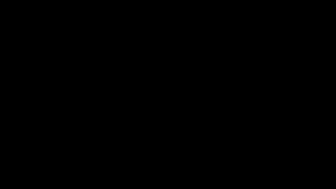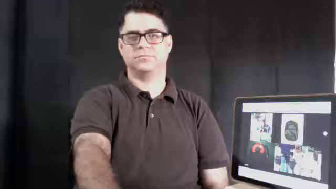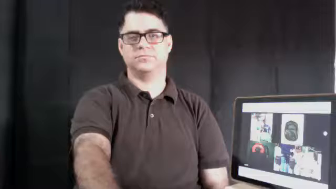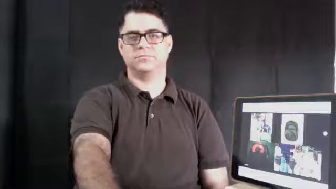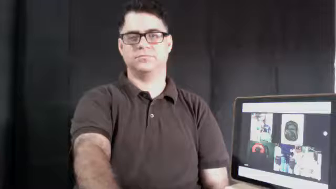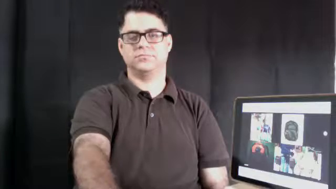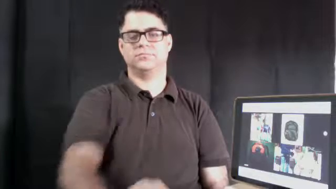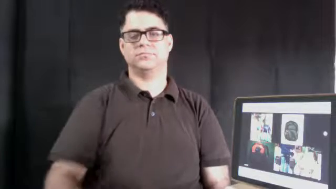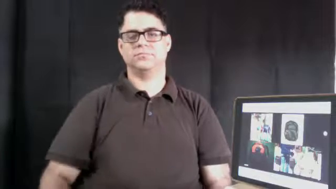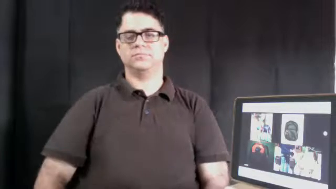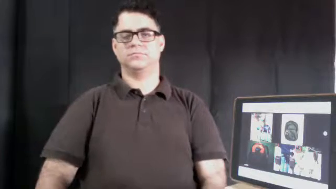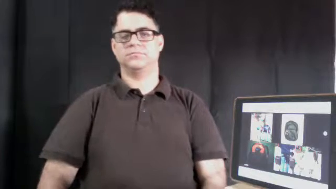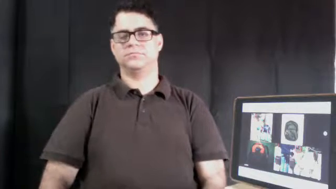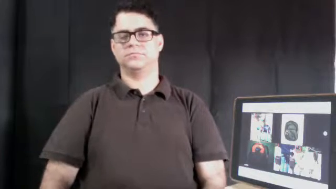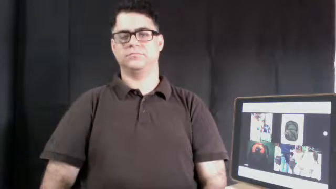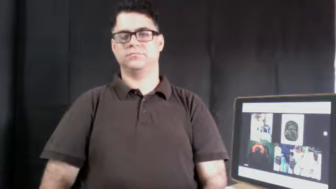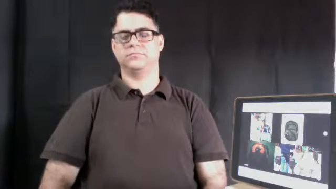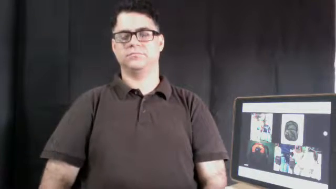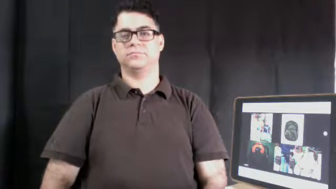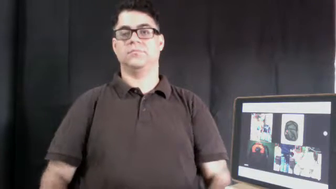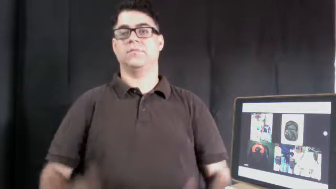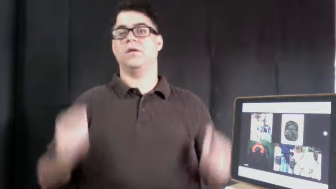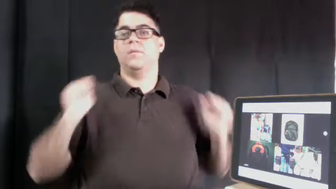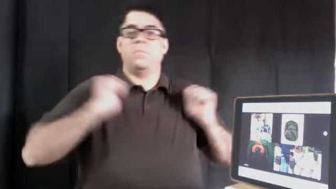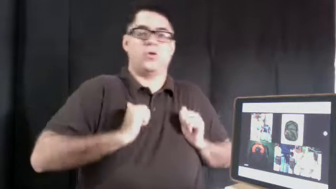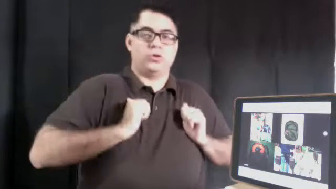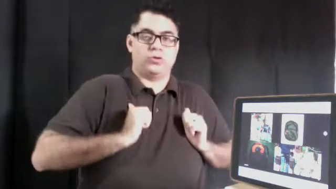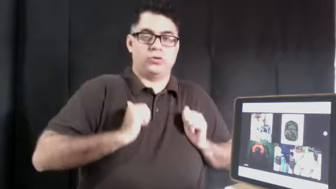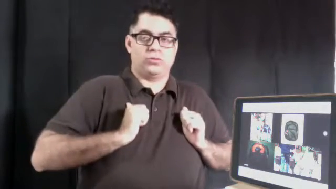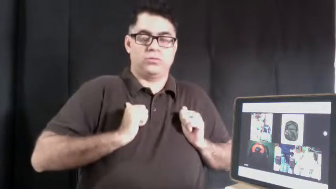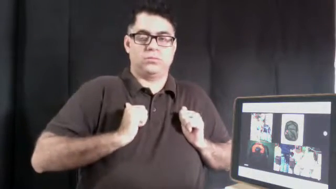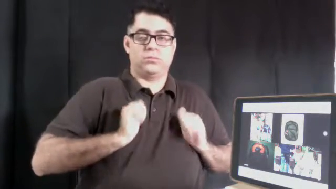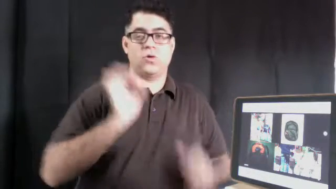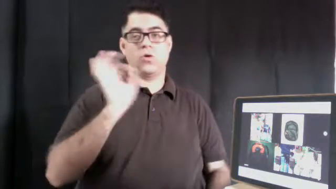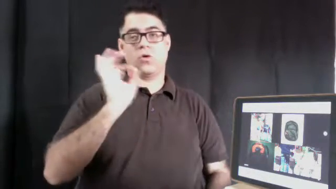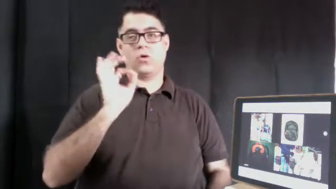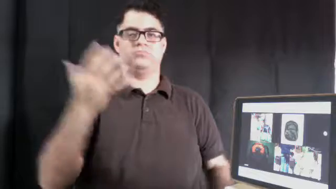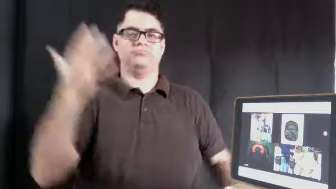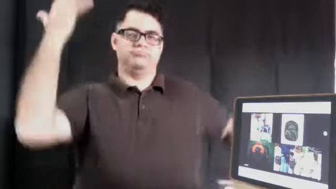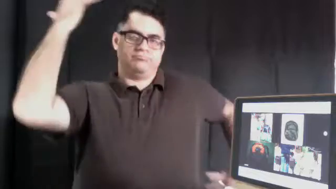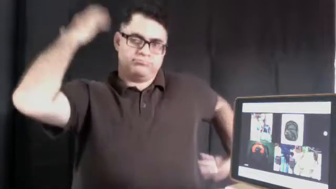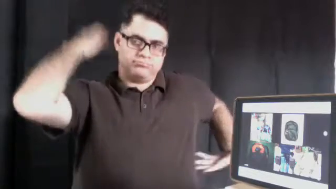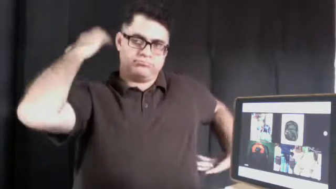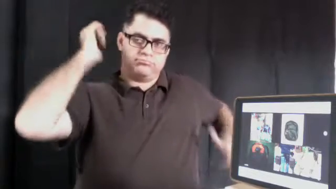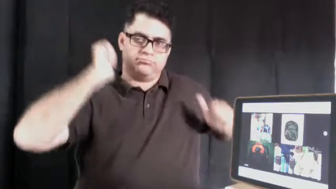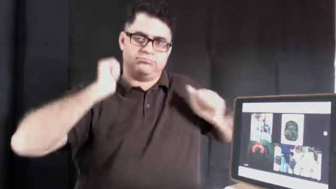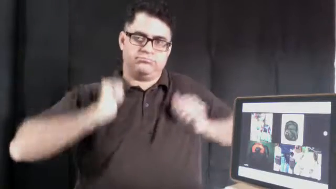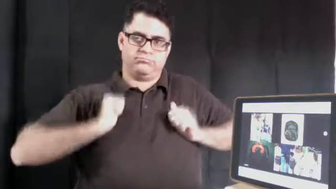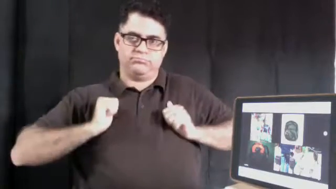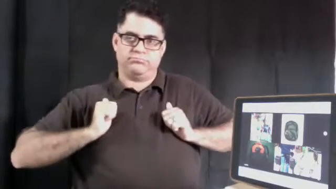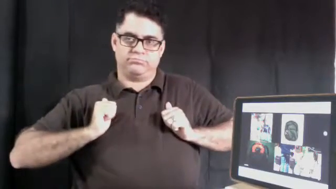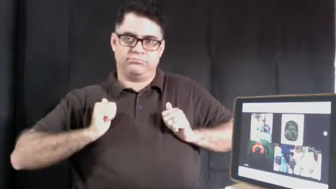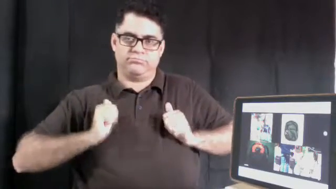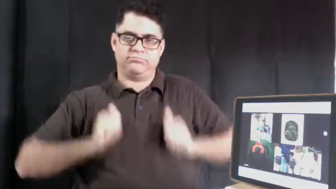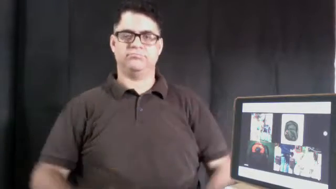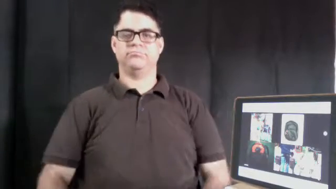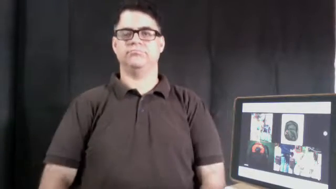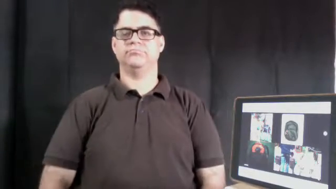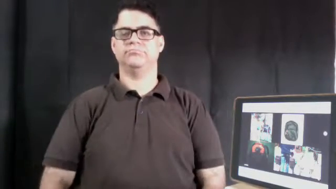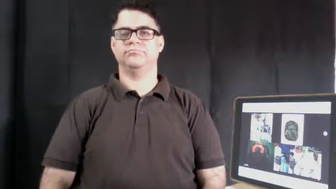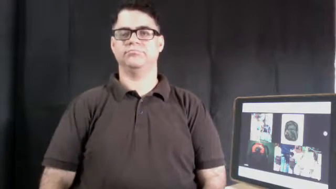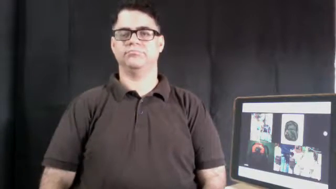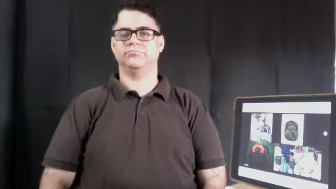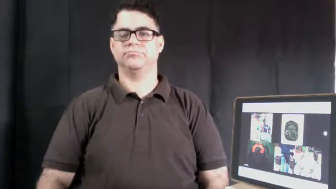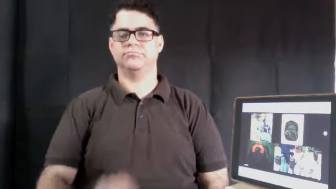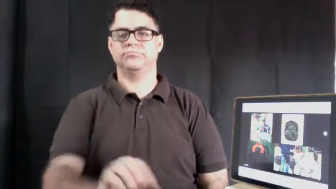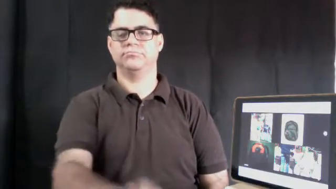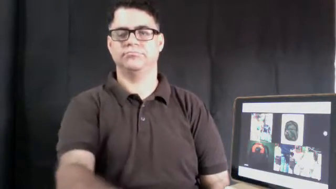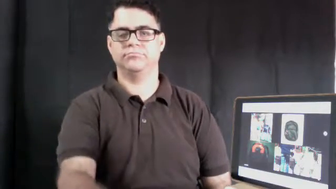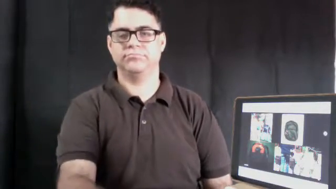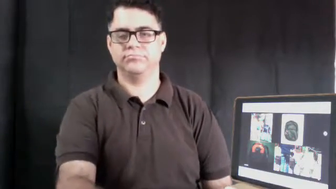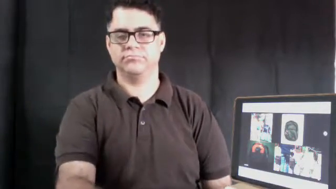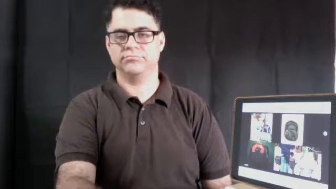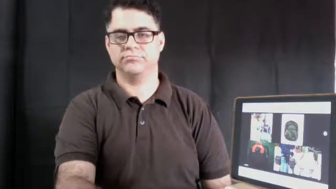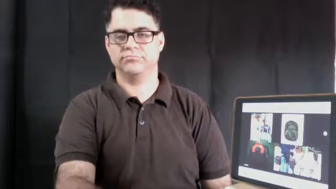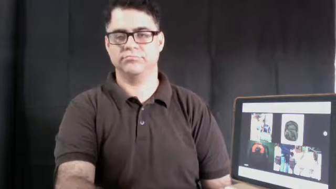backpack